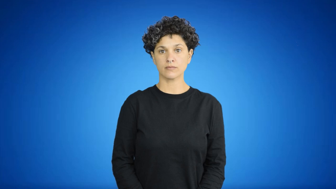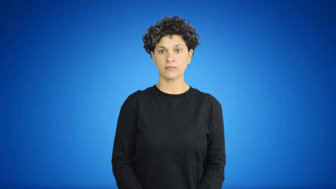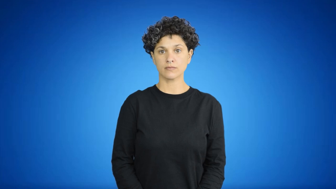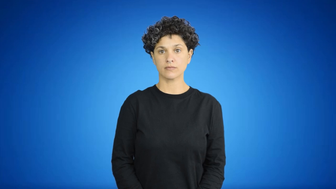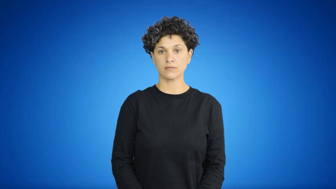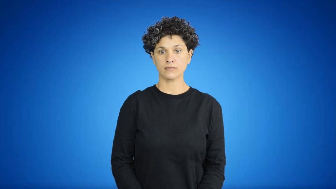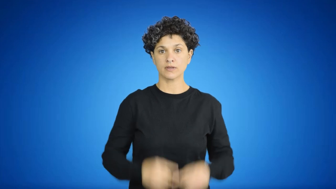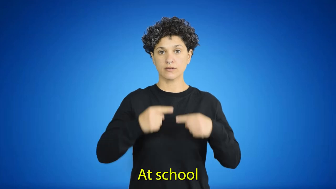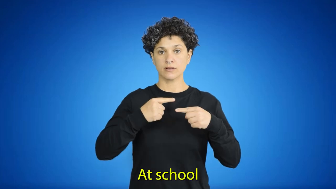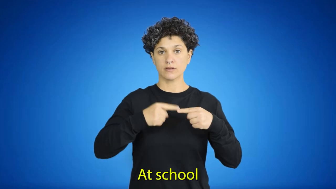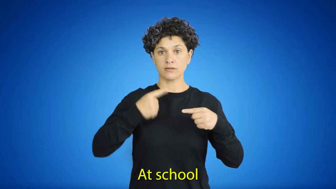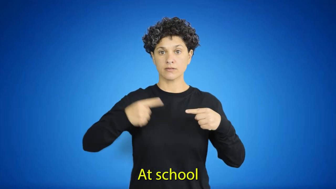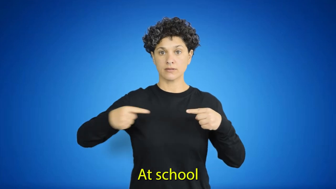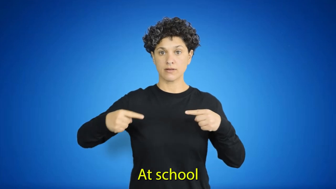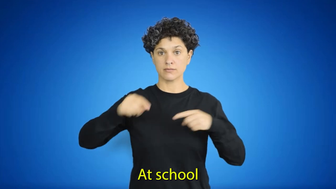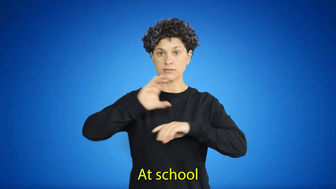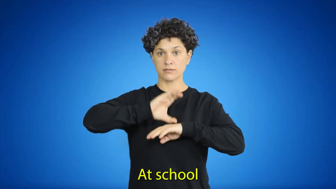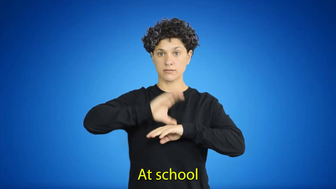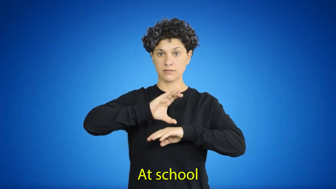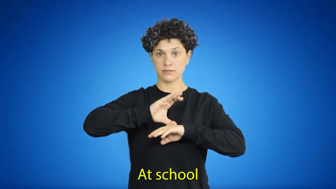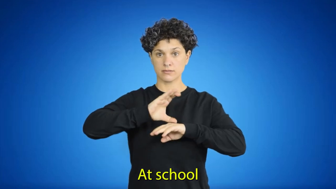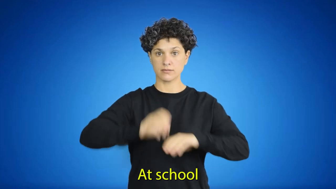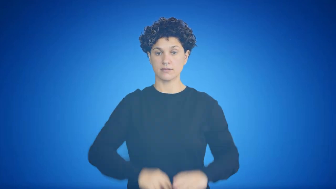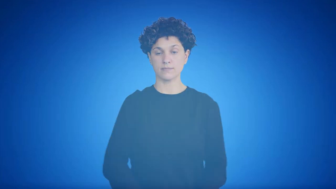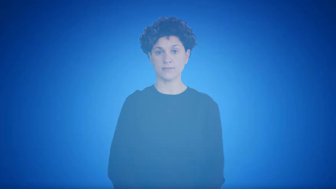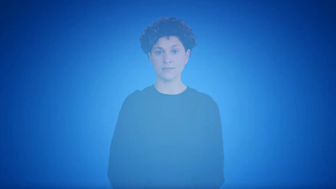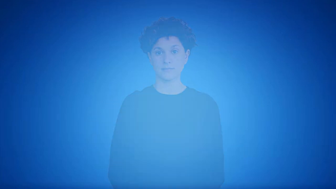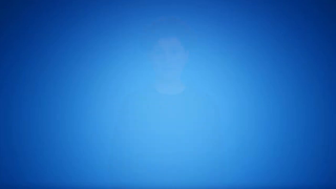At school